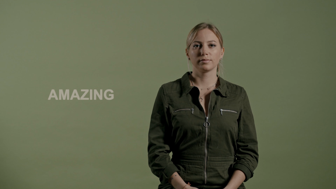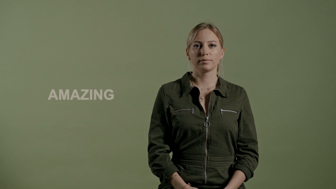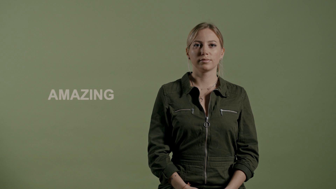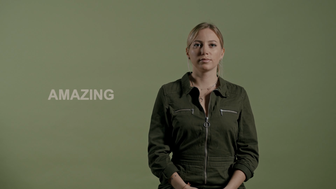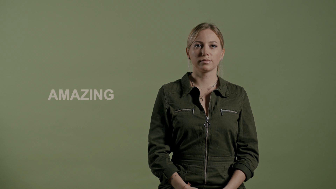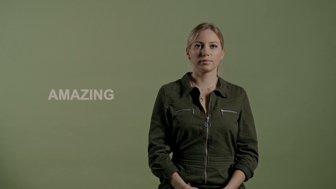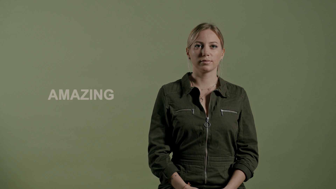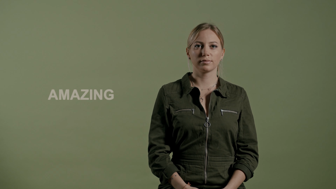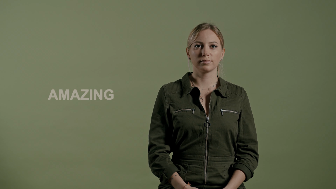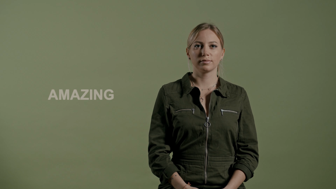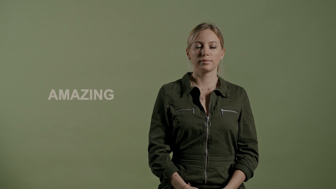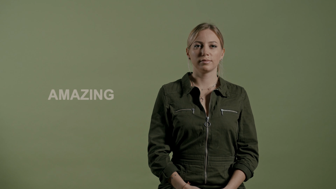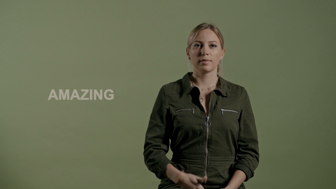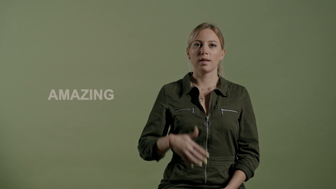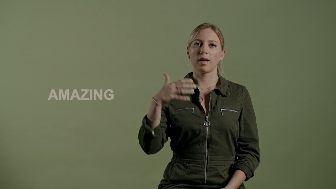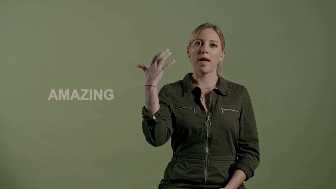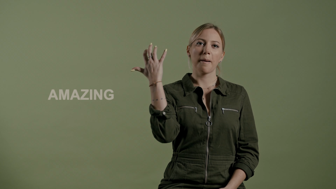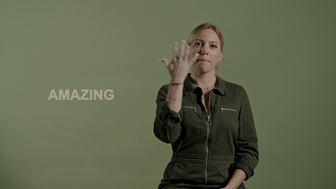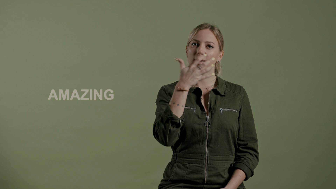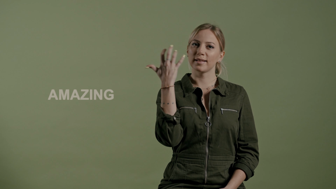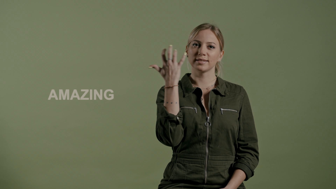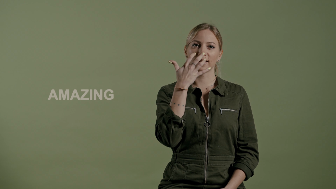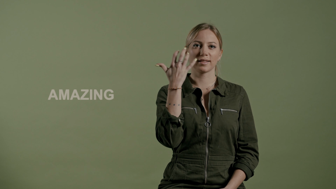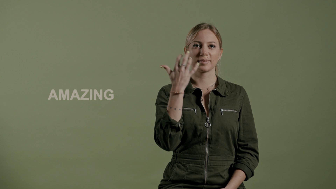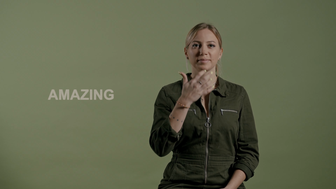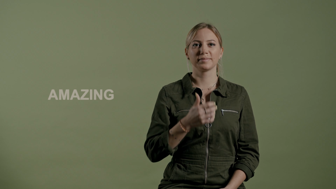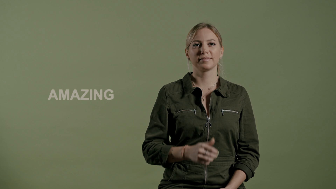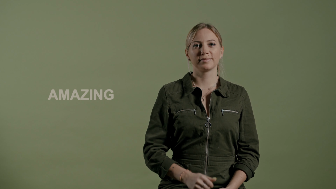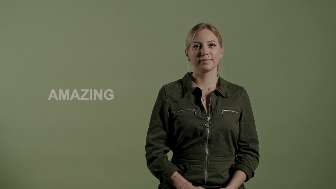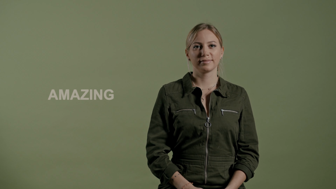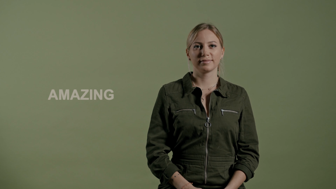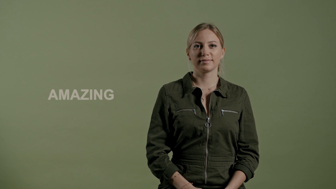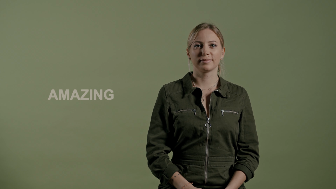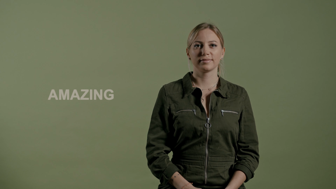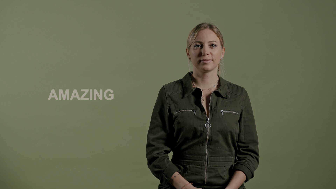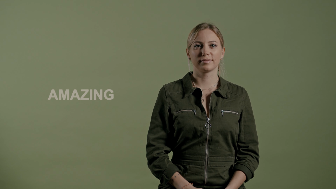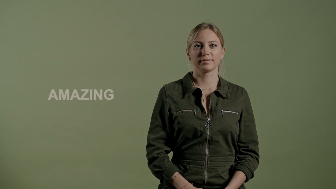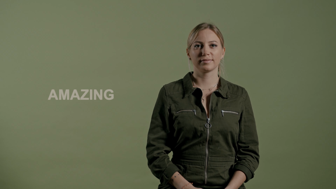Amazing